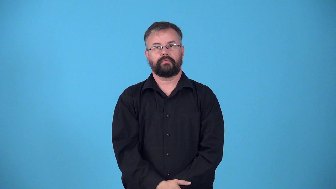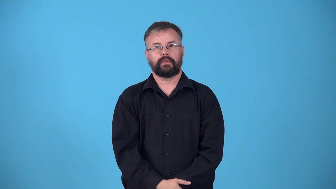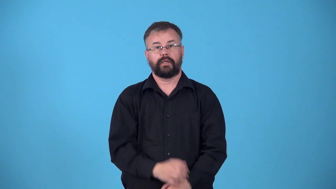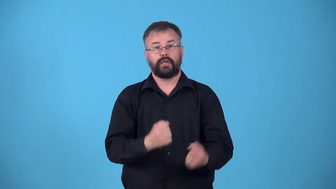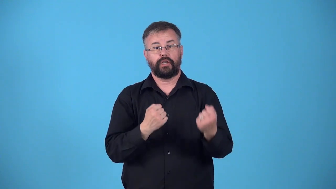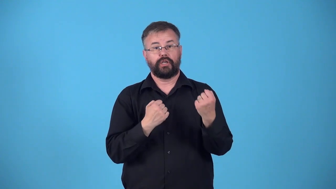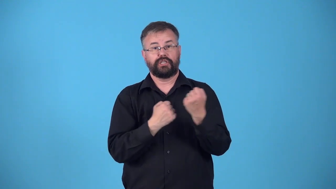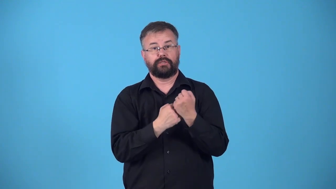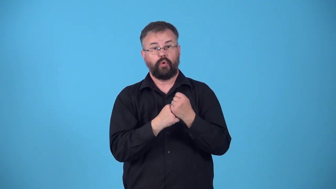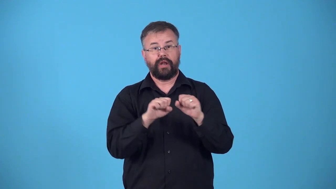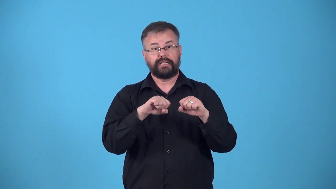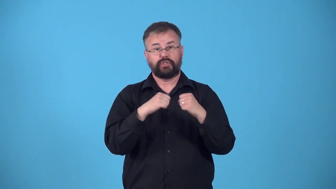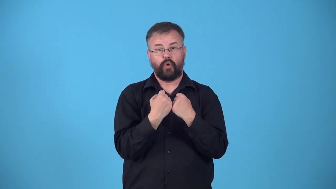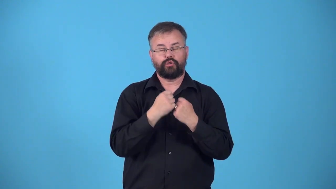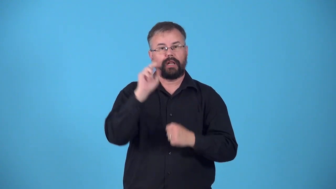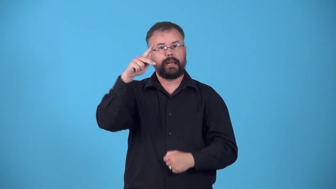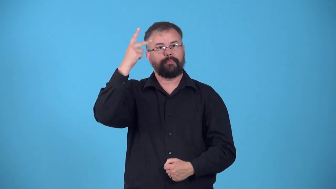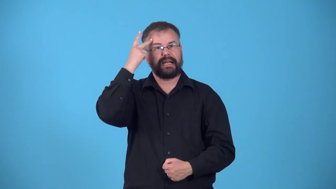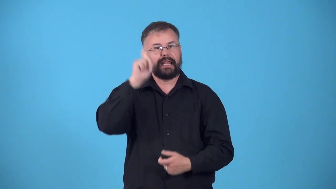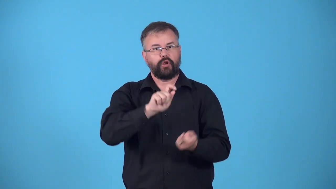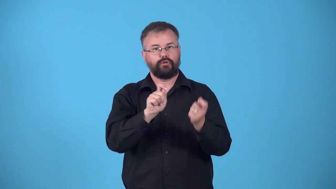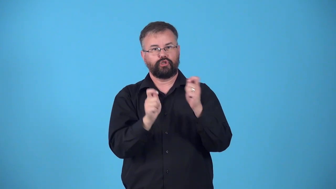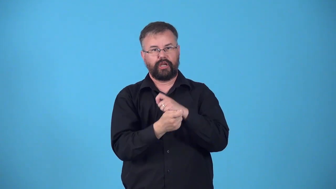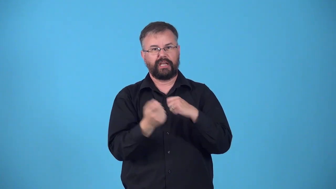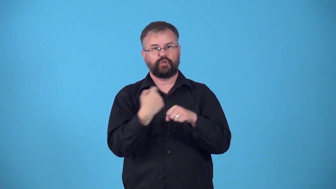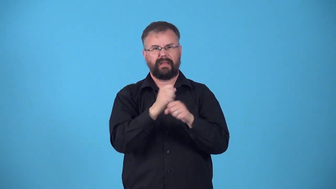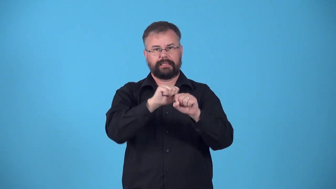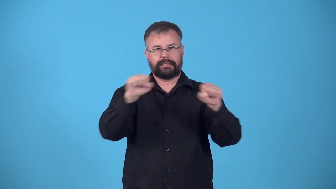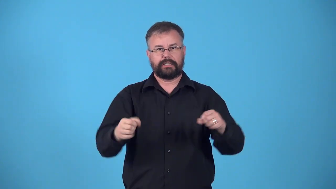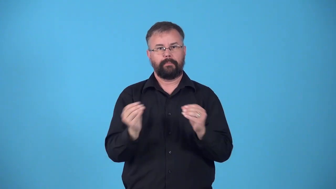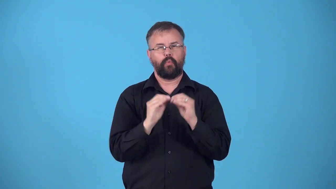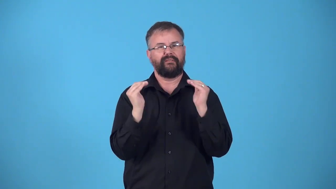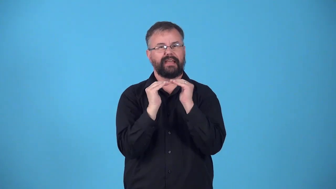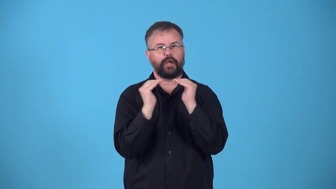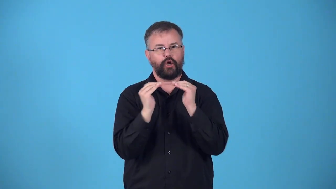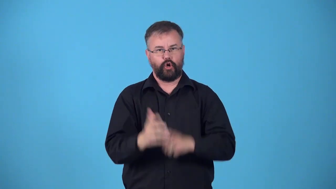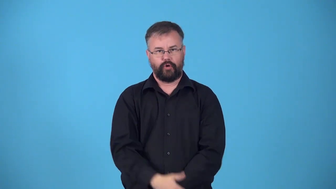progressive